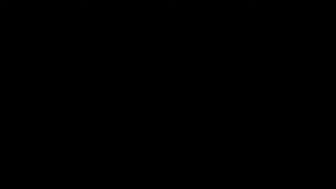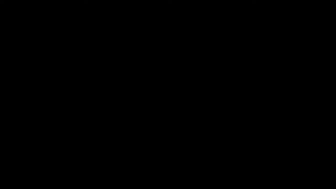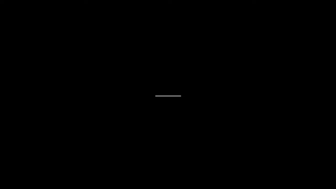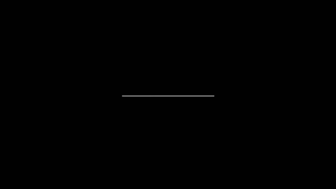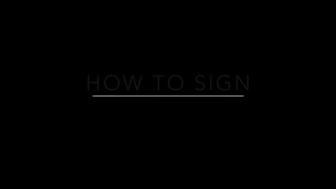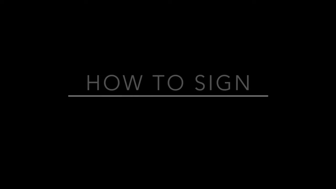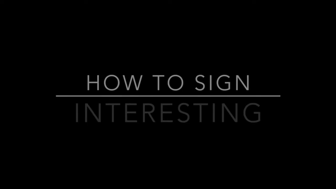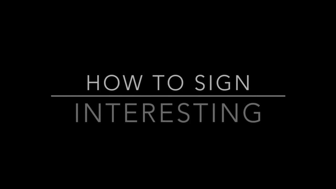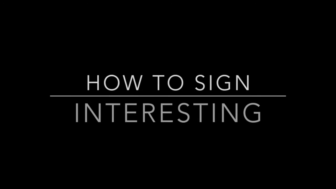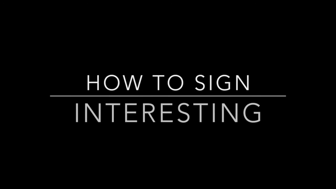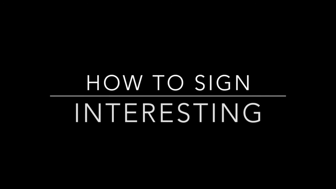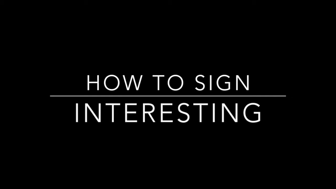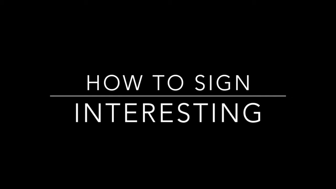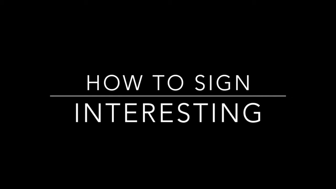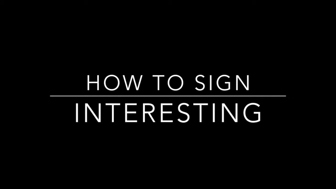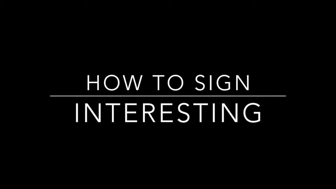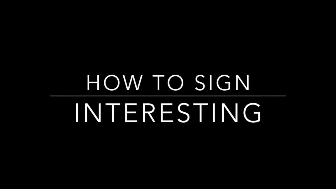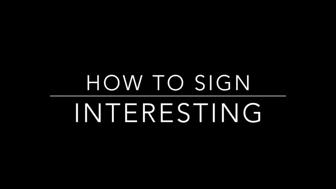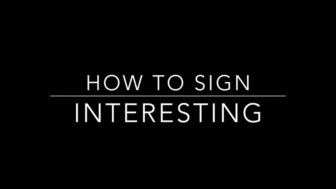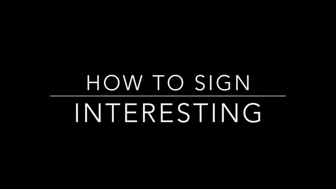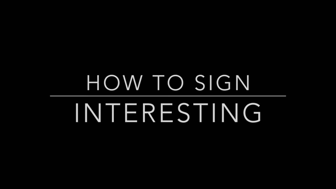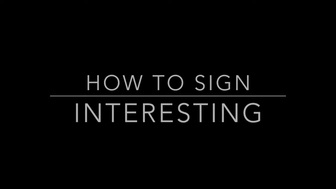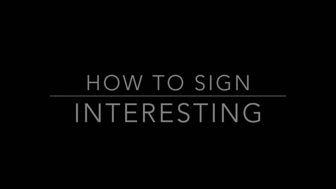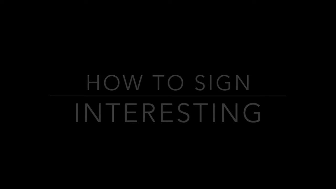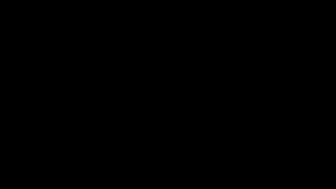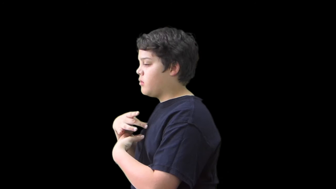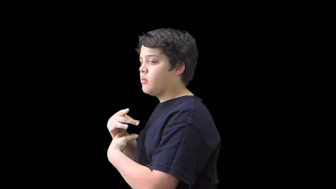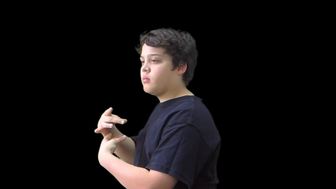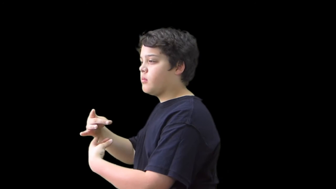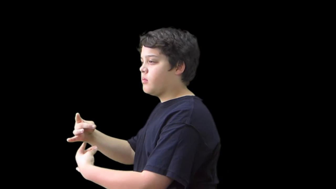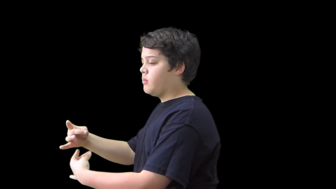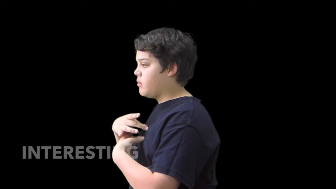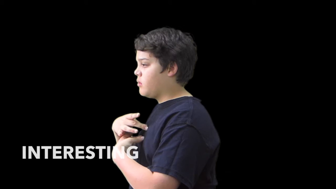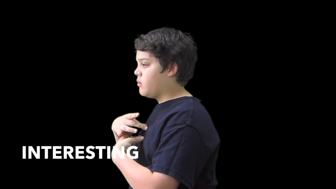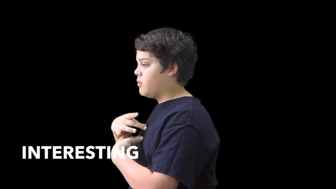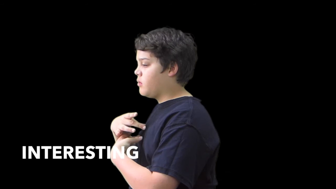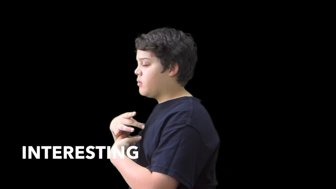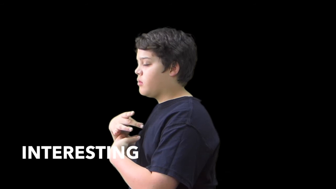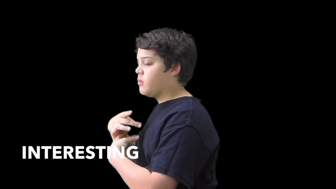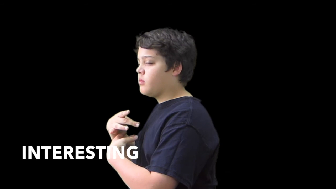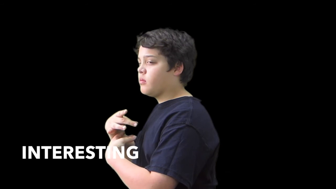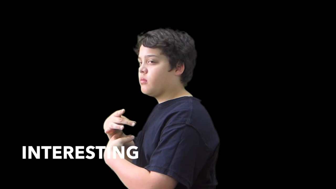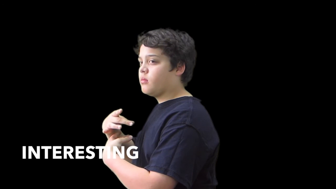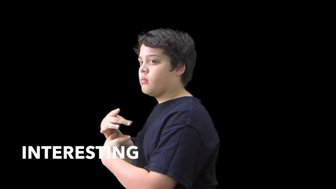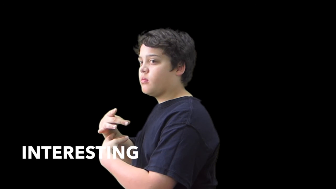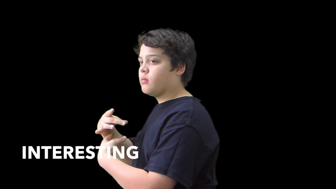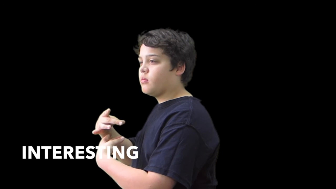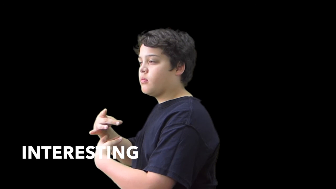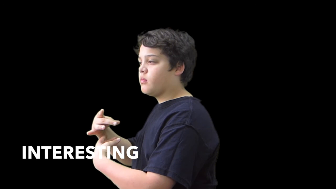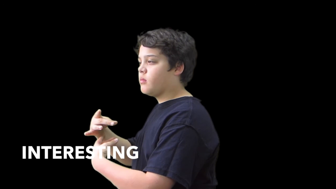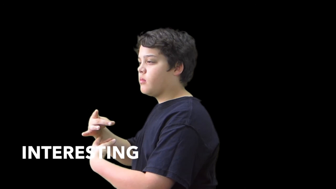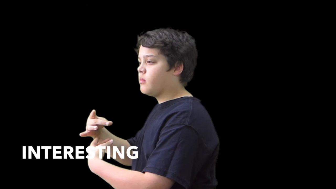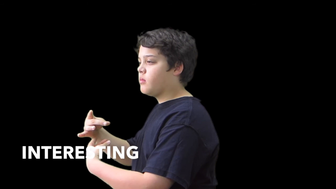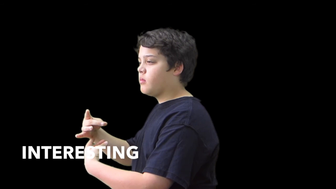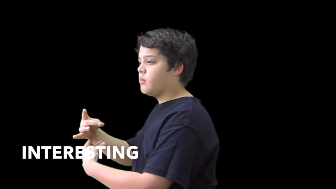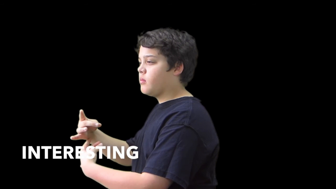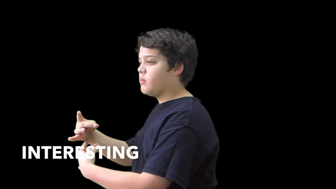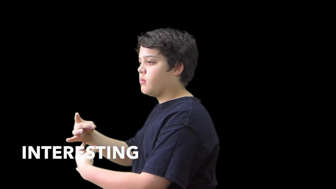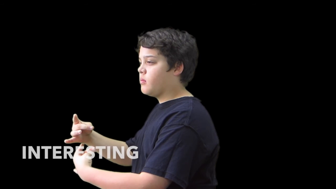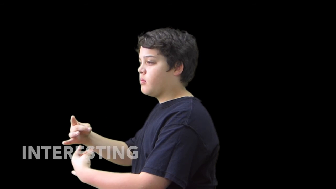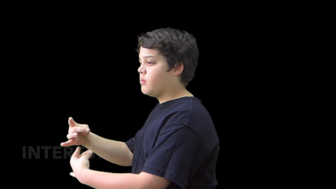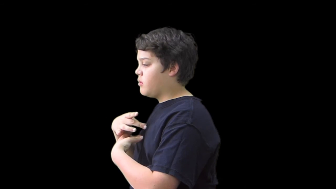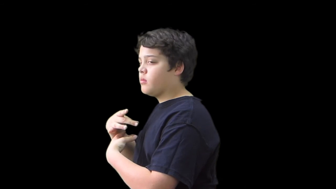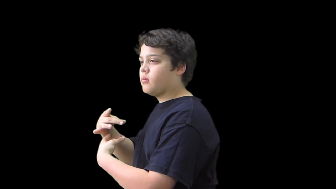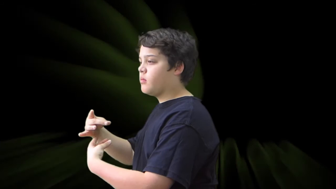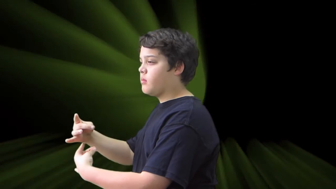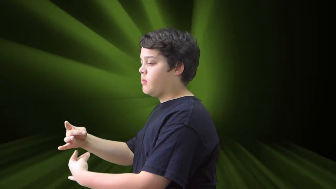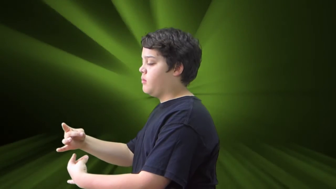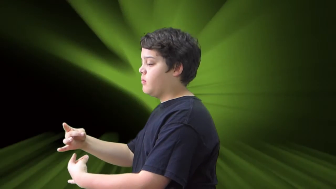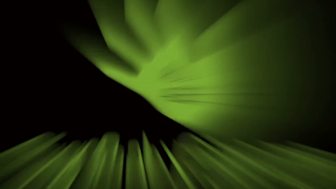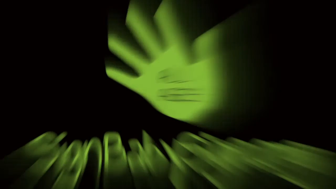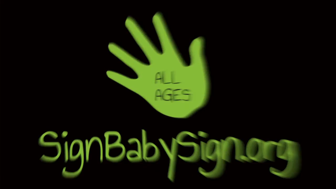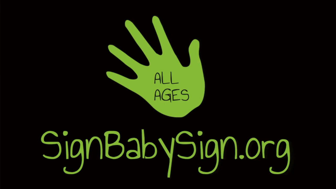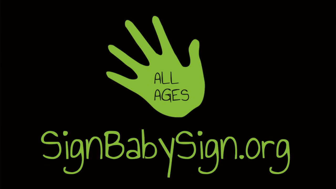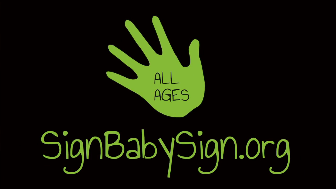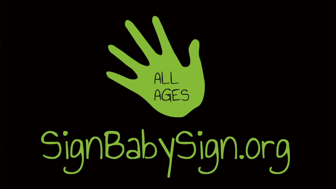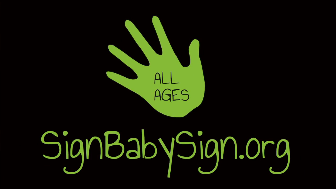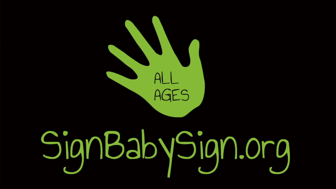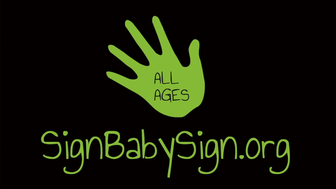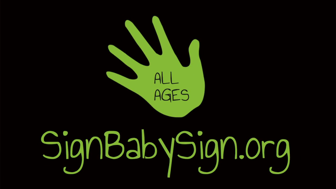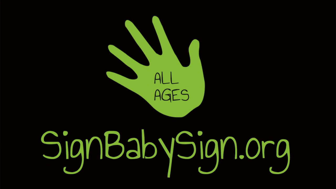Interesting